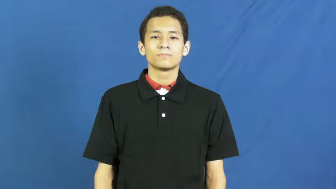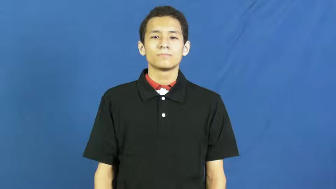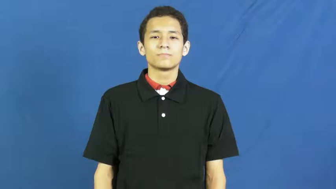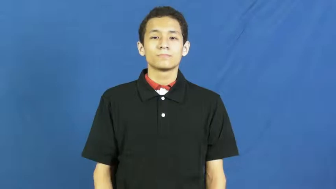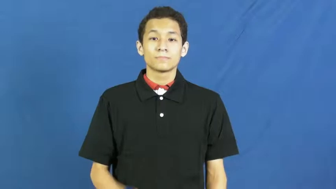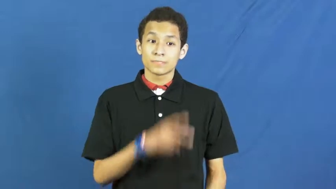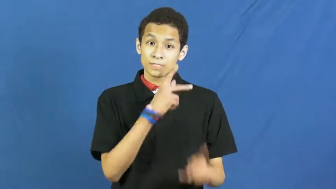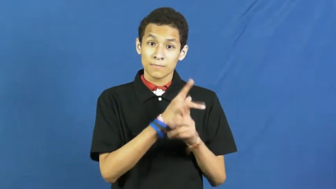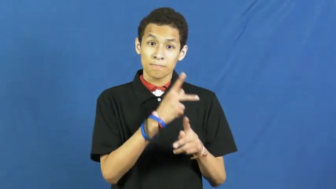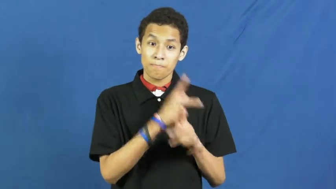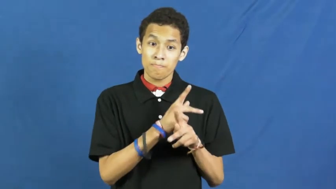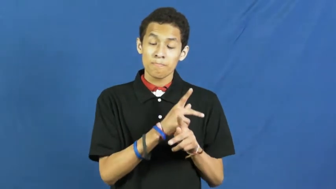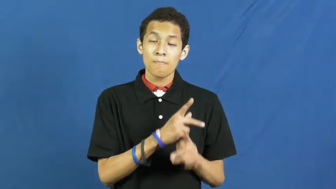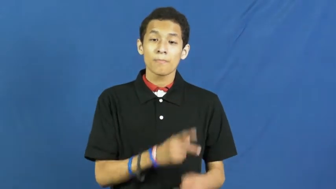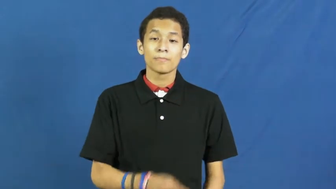precaution